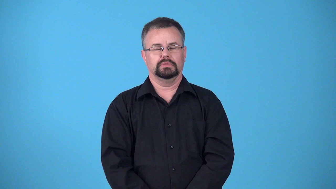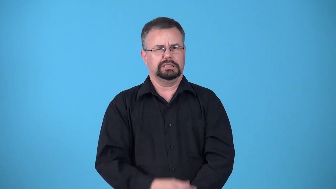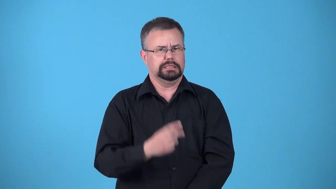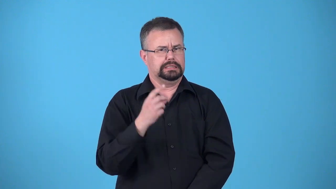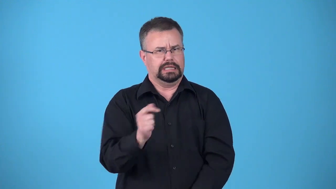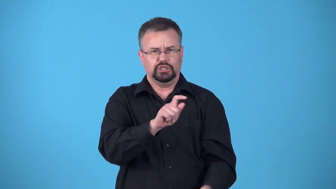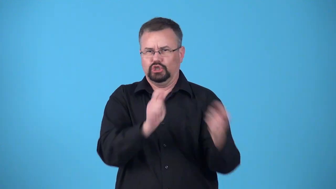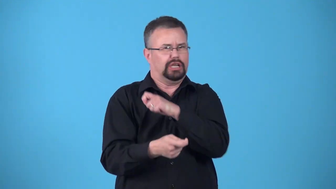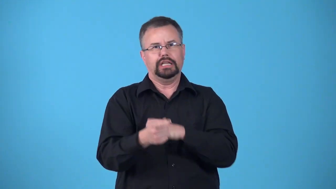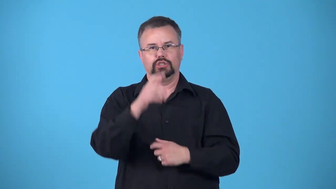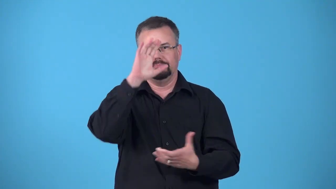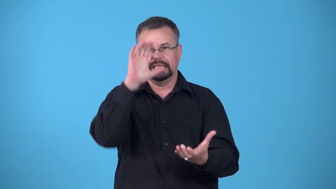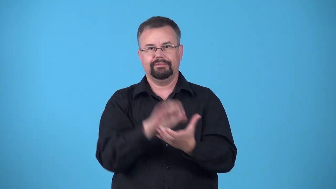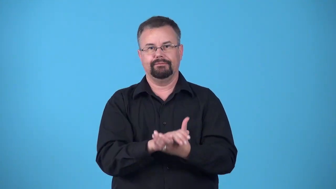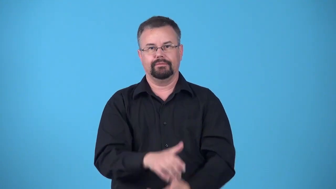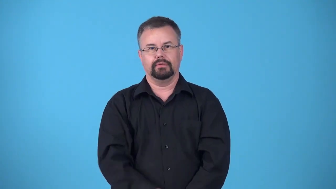road to damascus